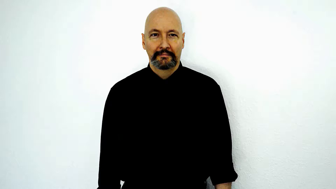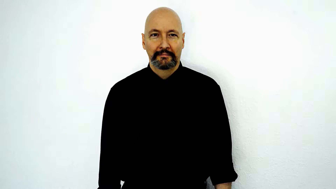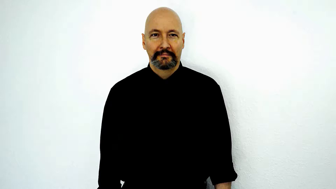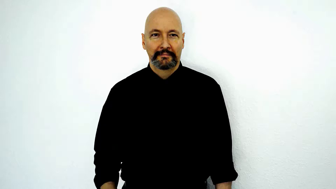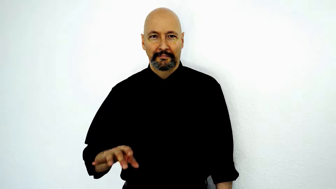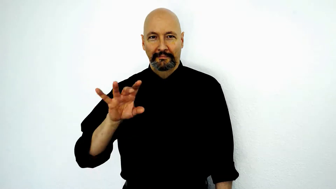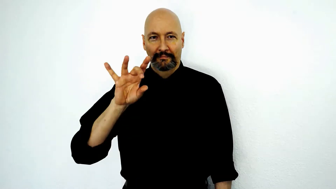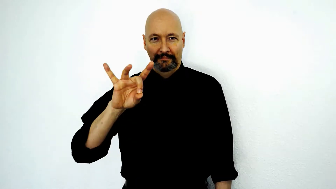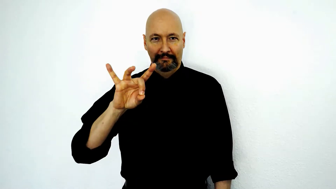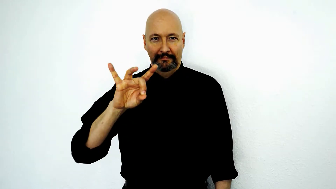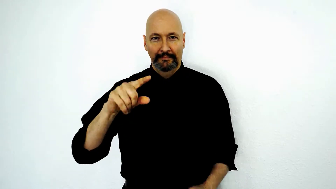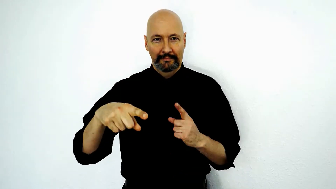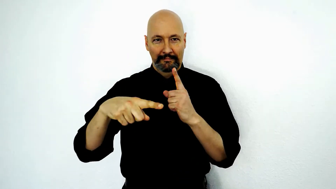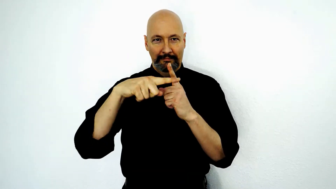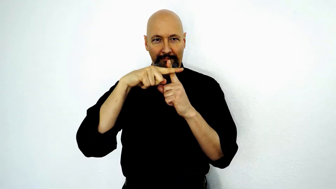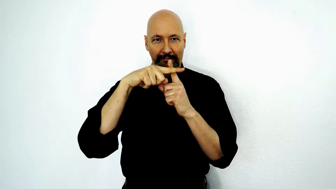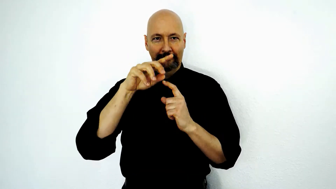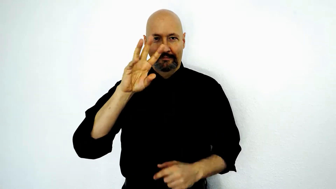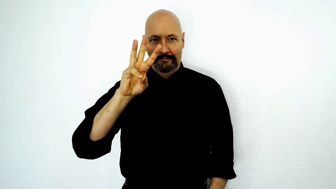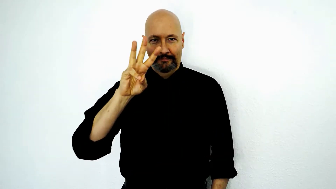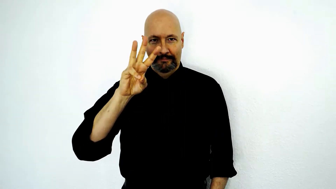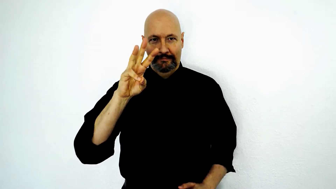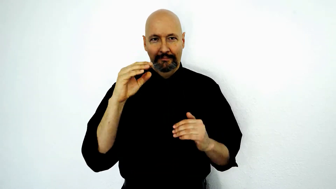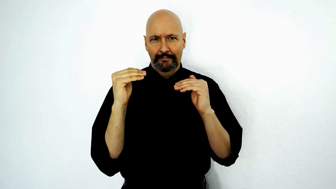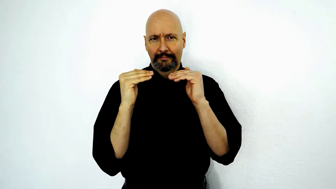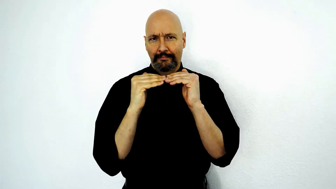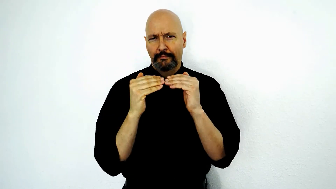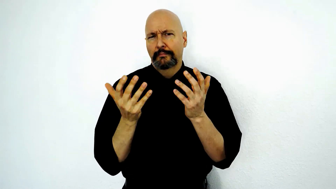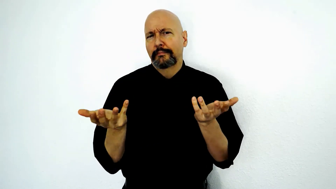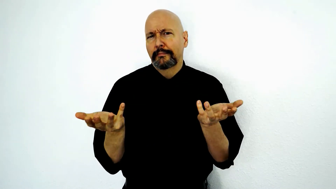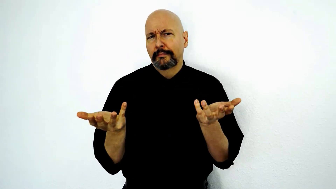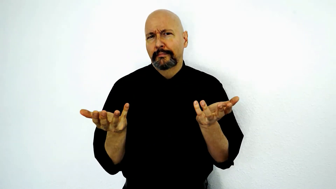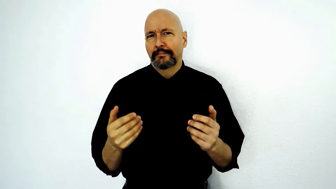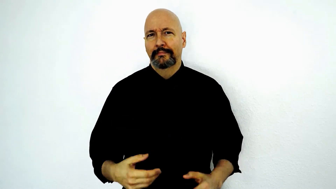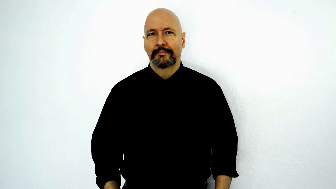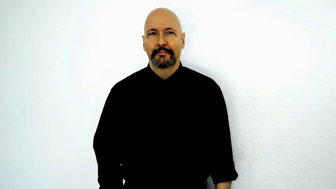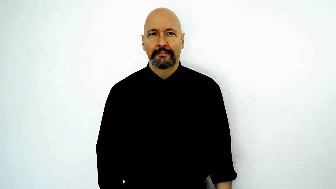EIGHT PLUS SIX EQUAL WHAT?